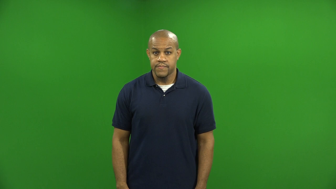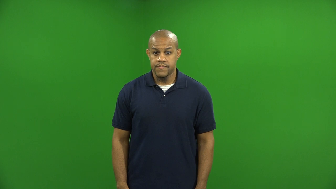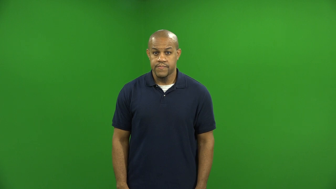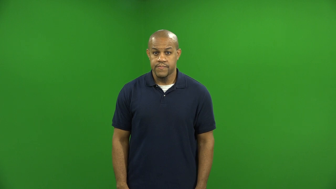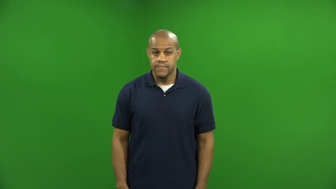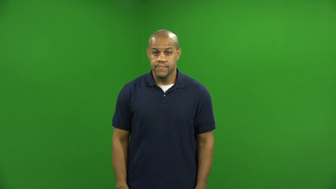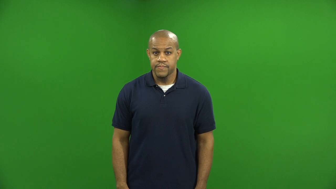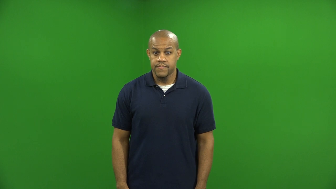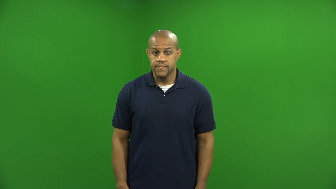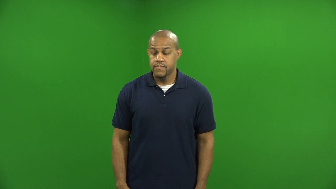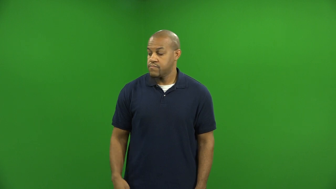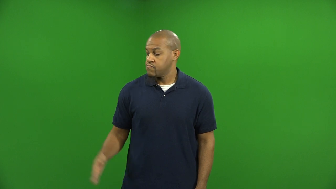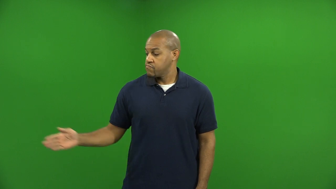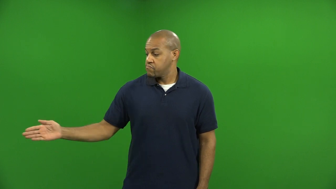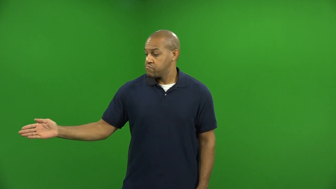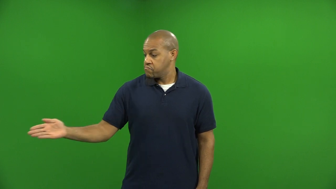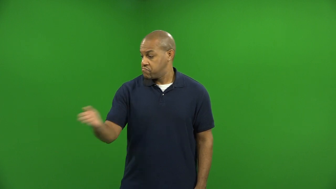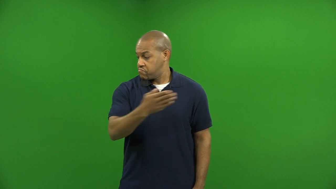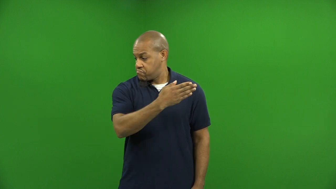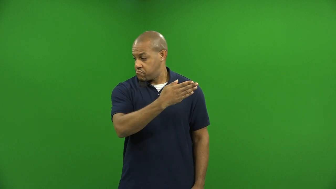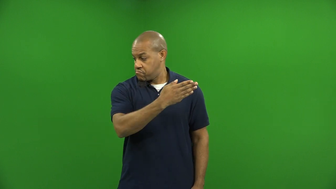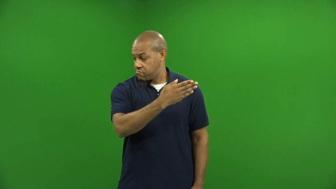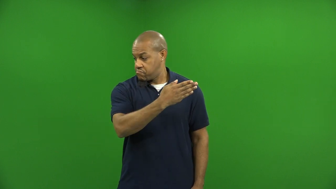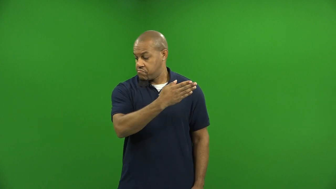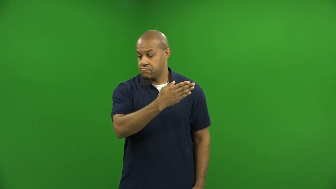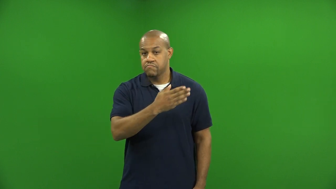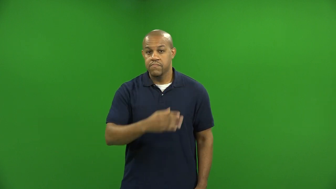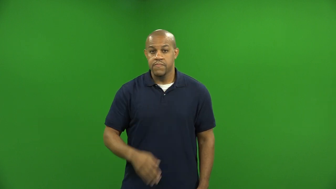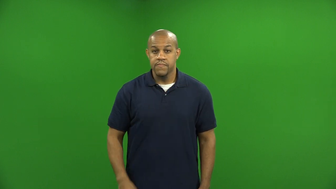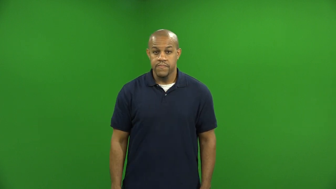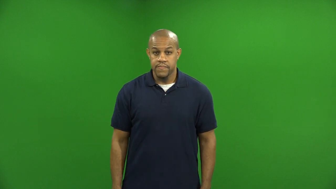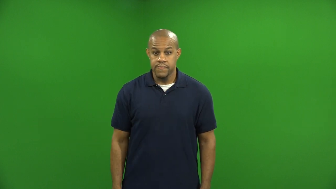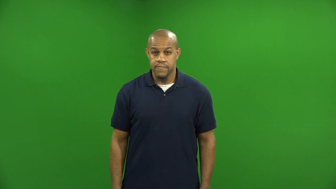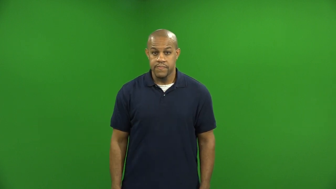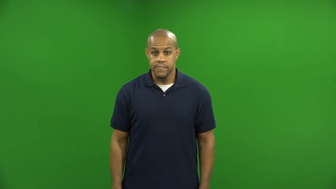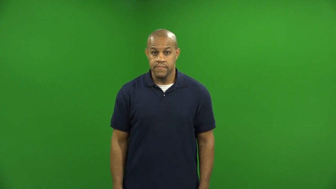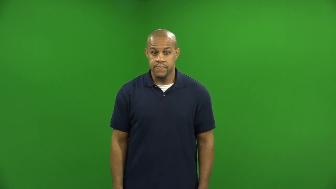Begin service